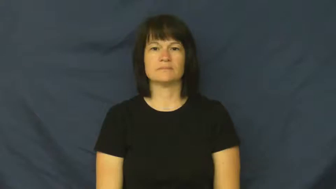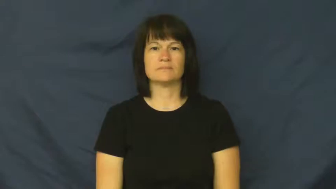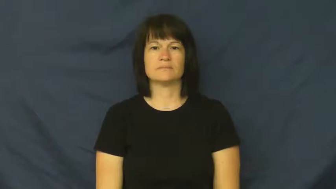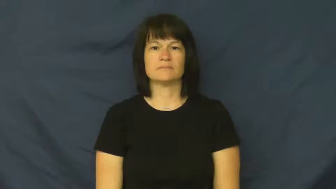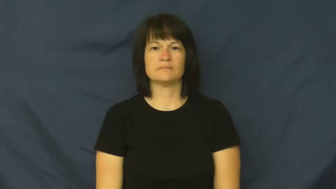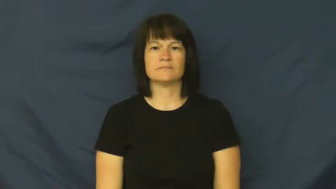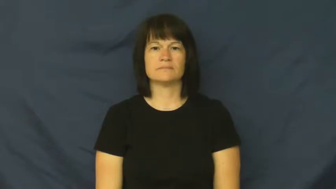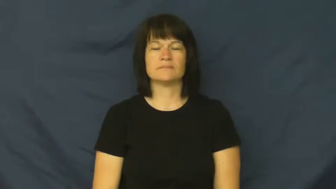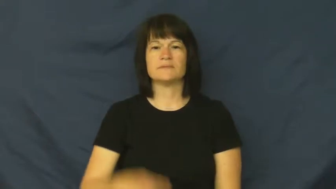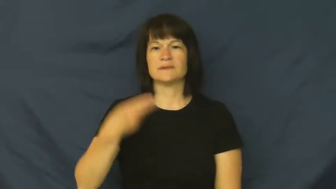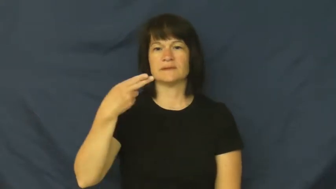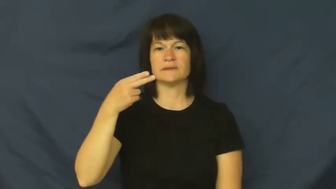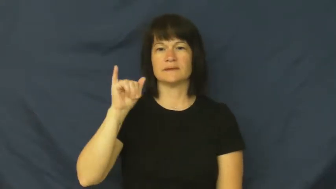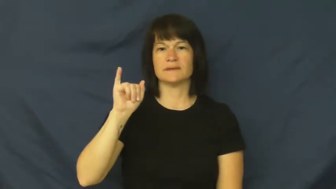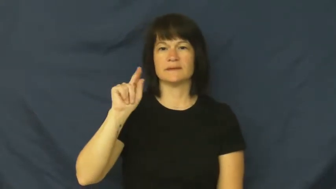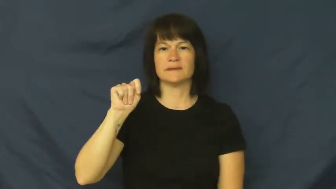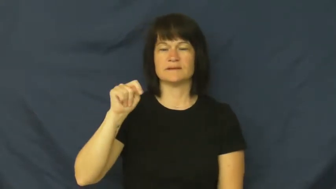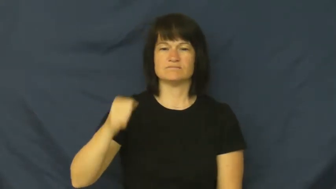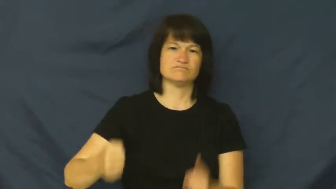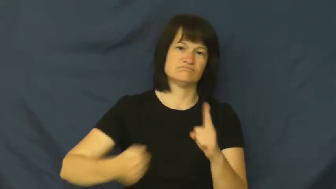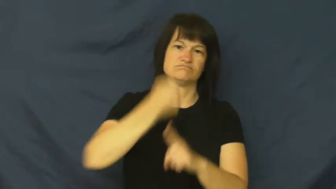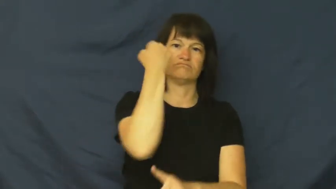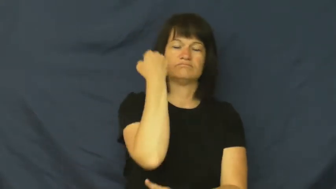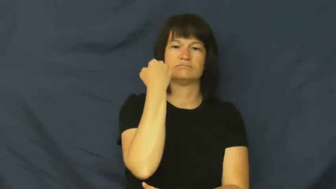hit